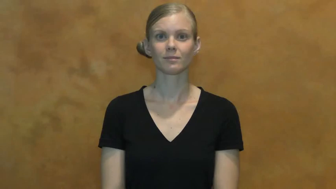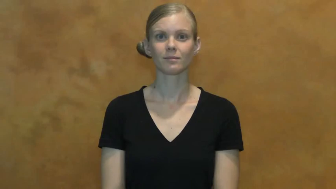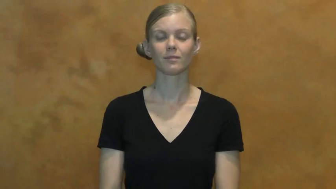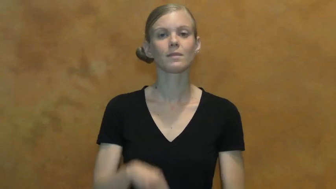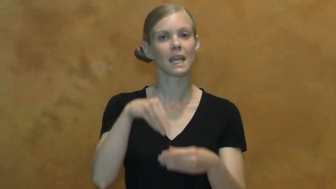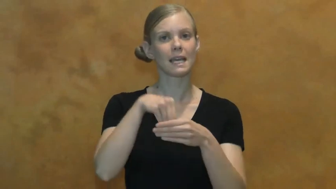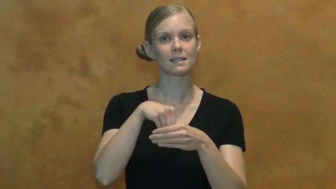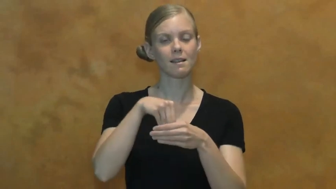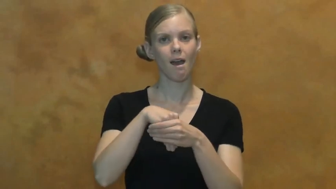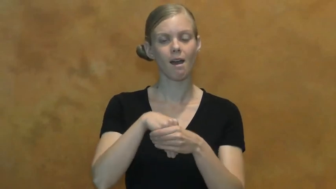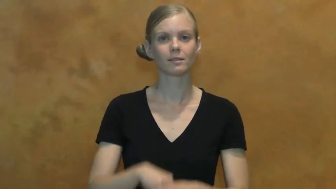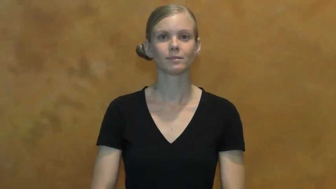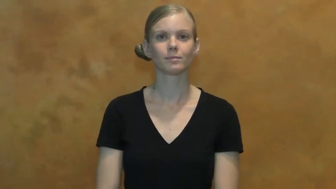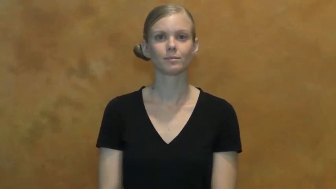inside